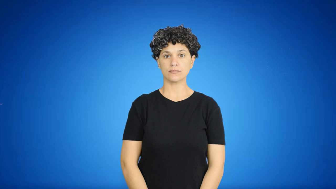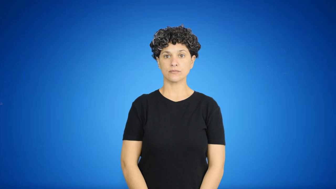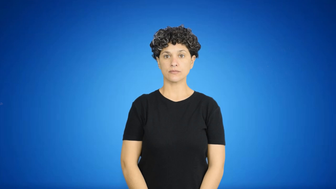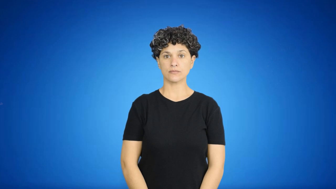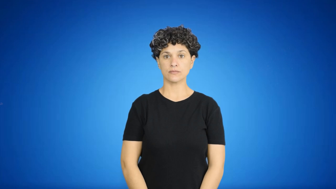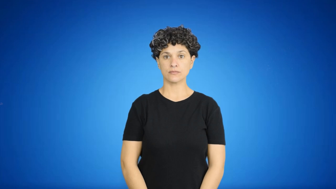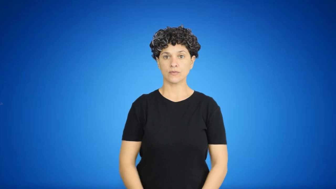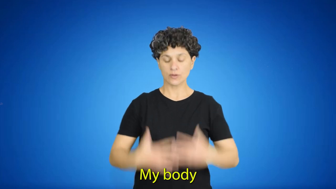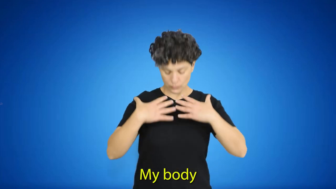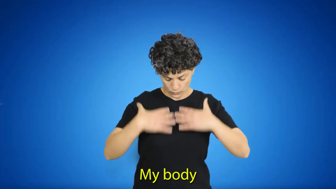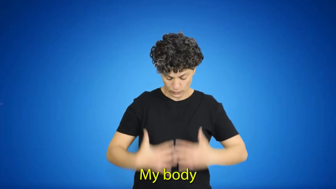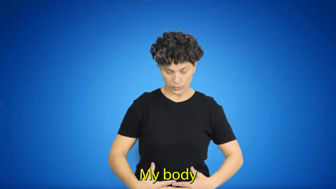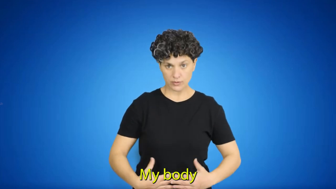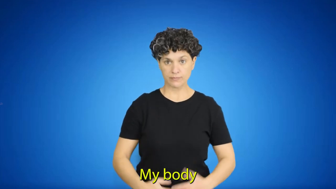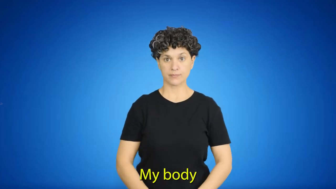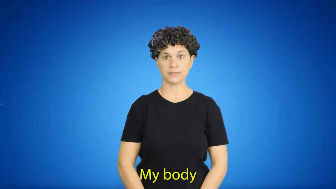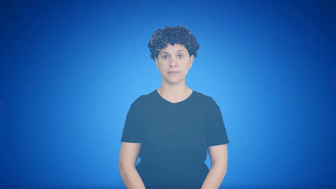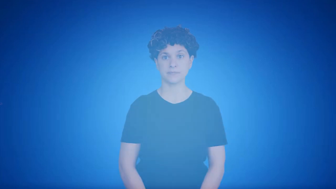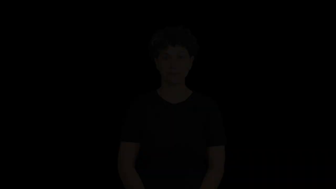My body